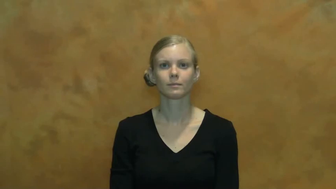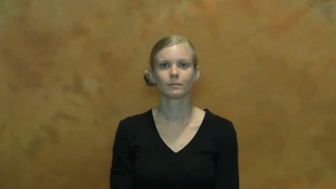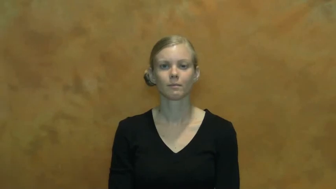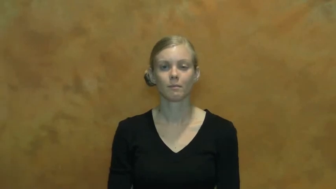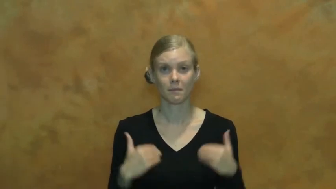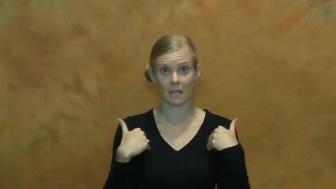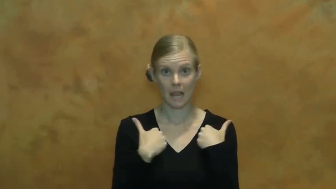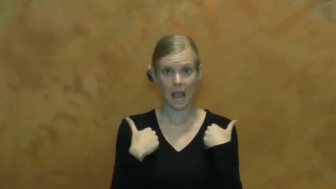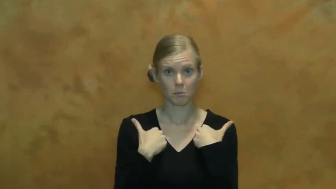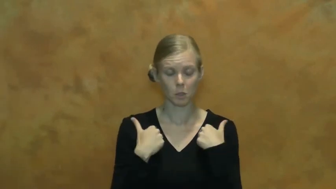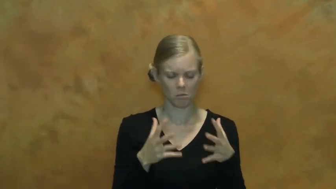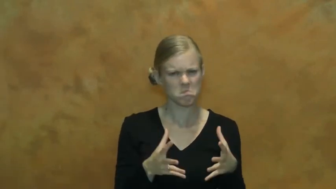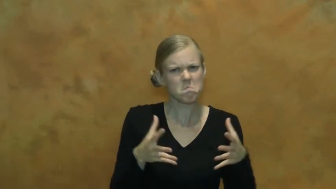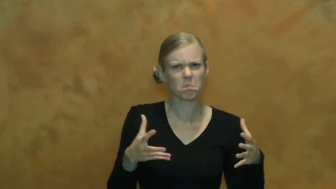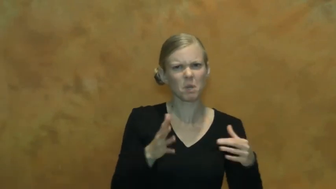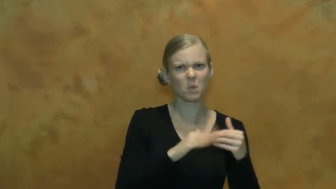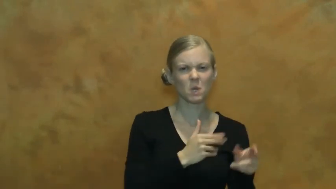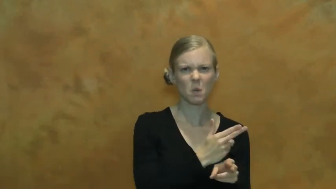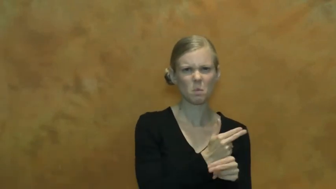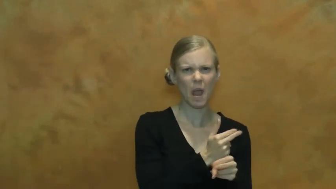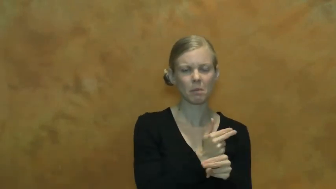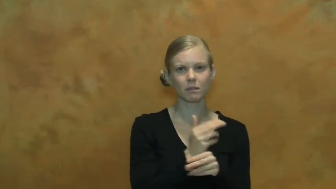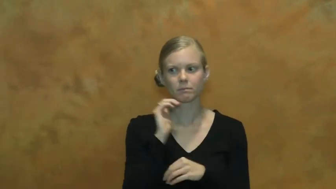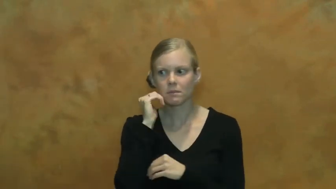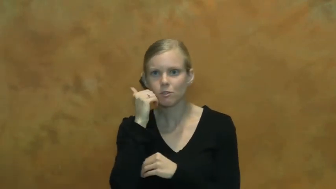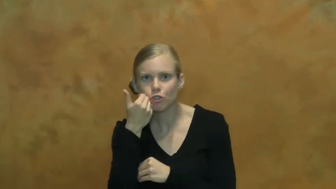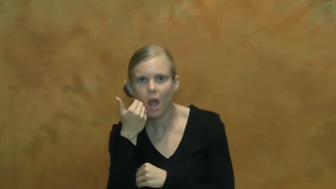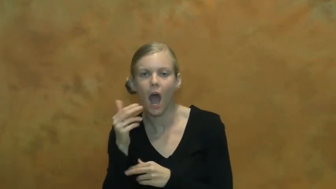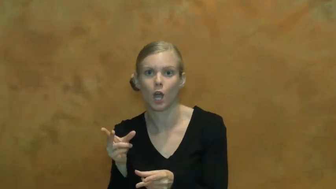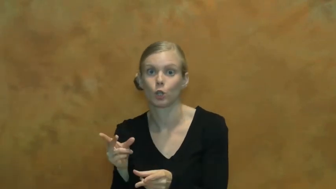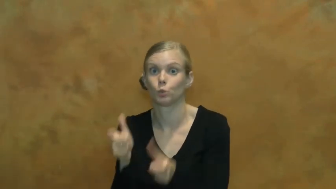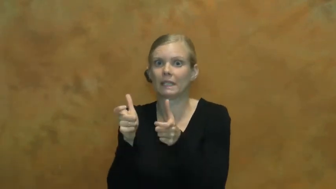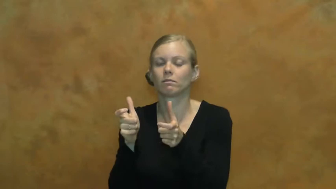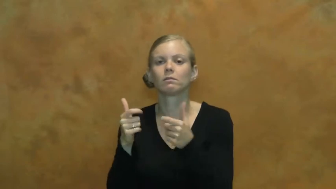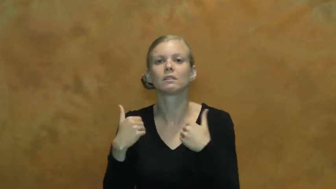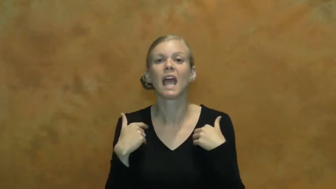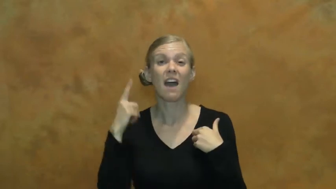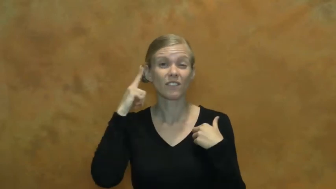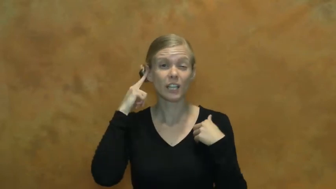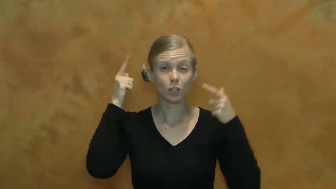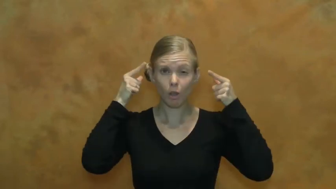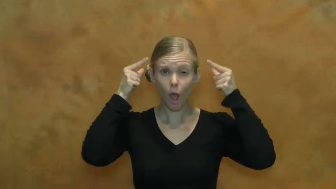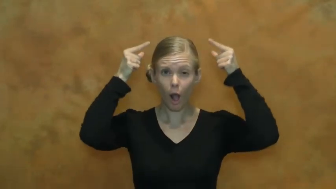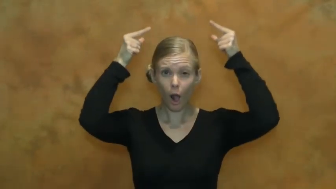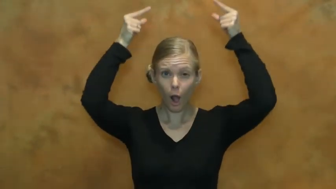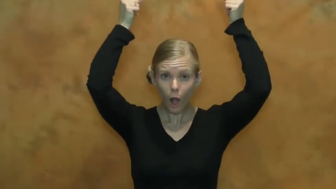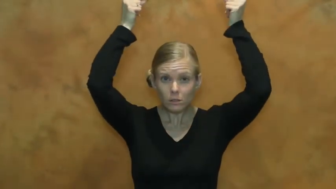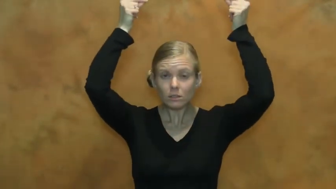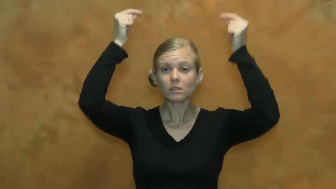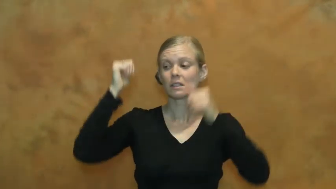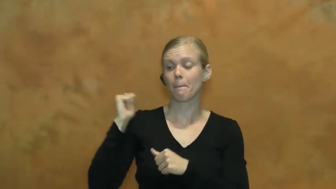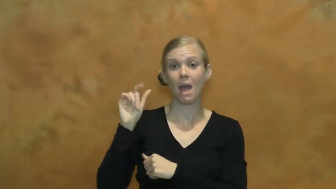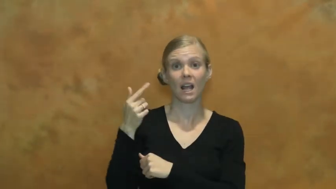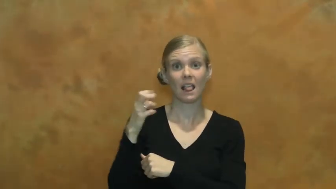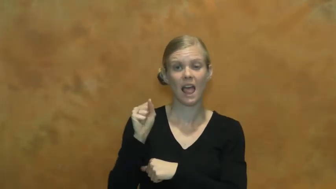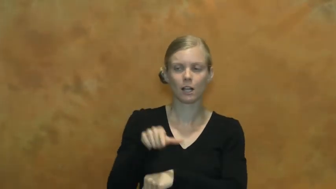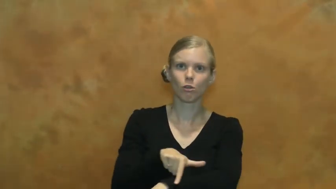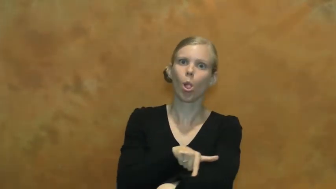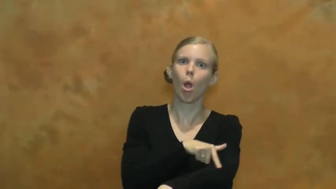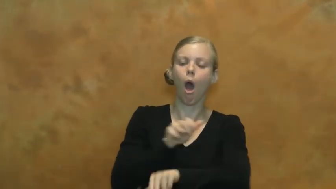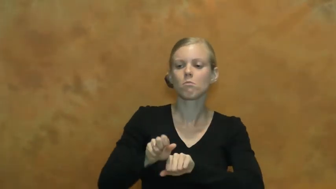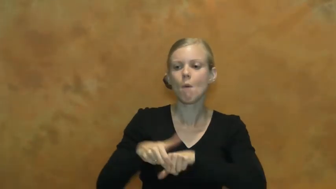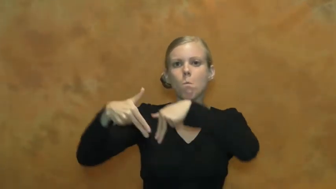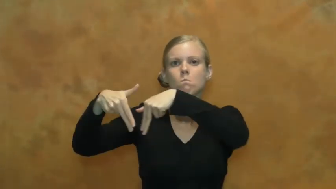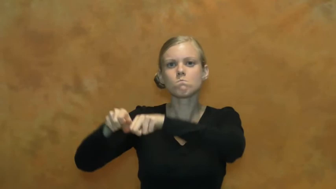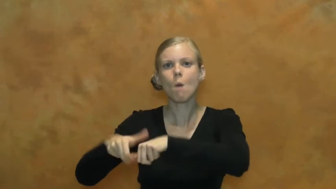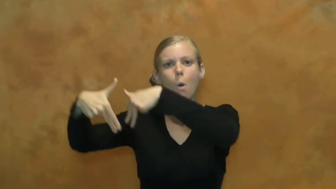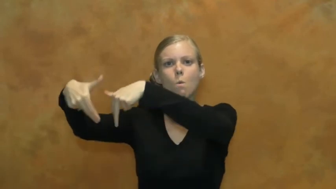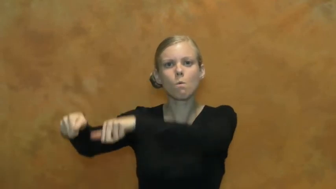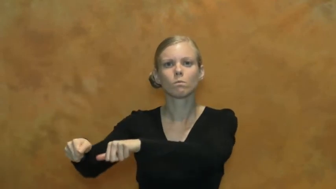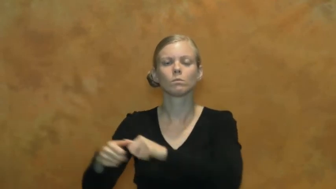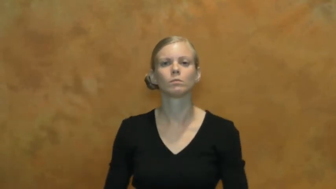hare